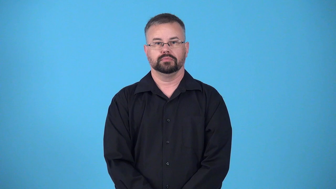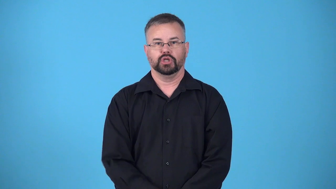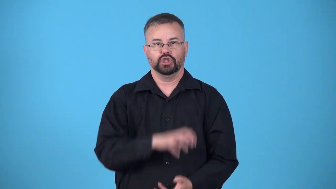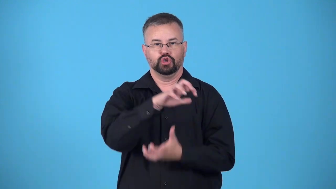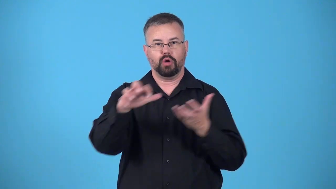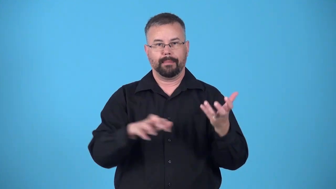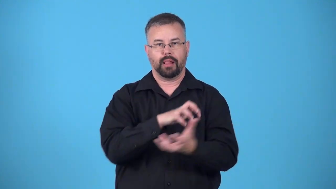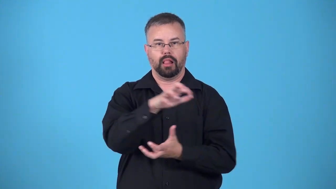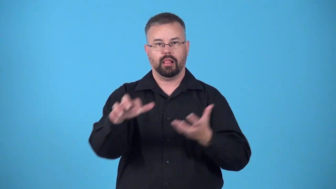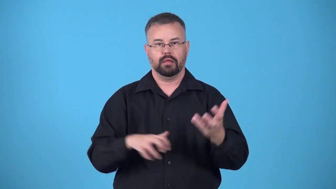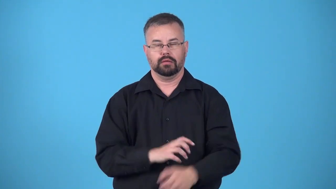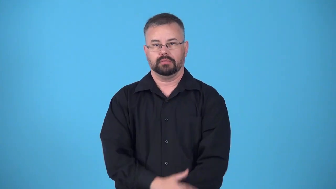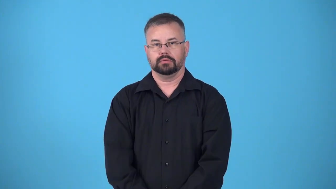scramble